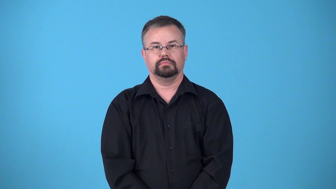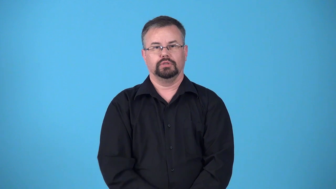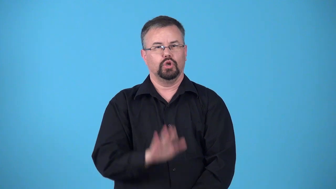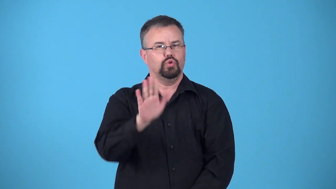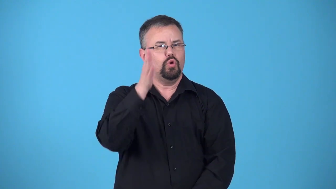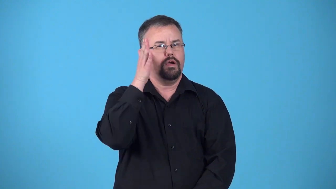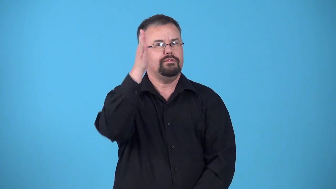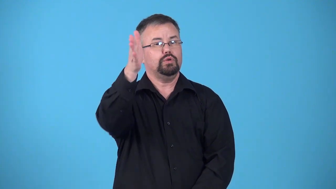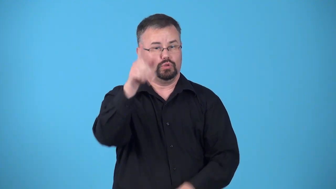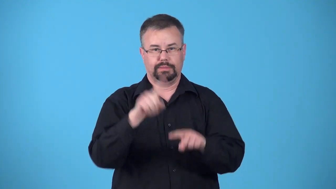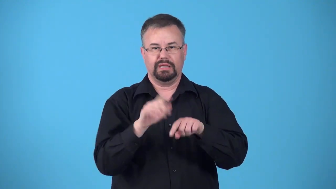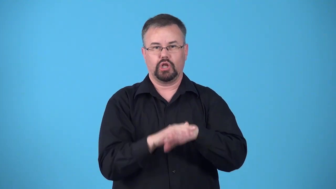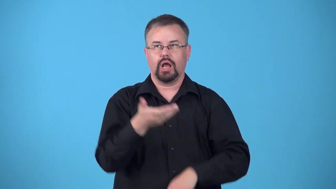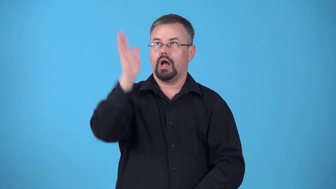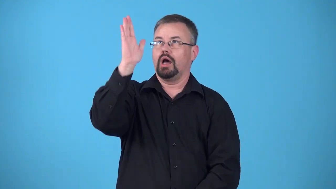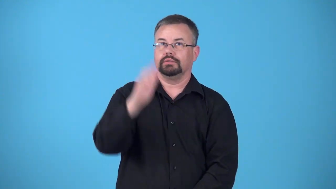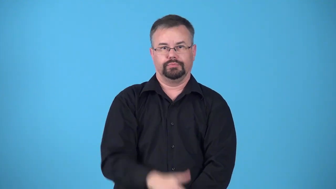man proposes, god disposes